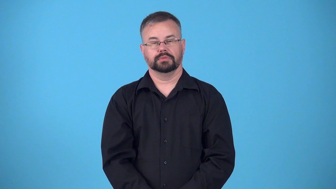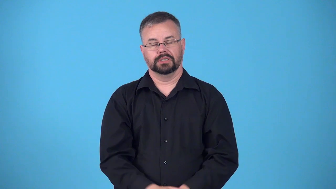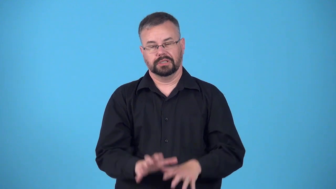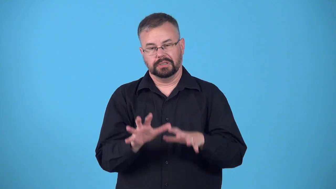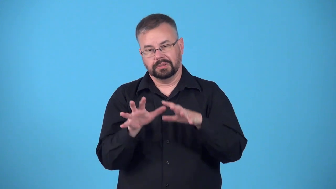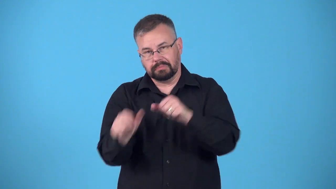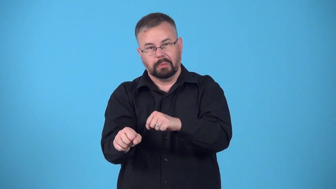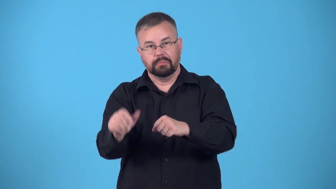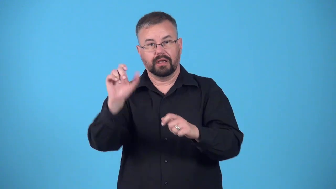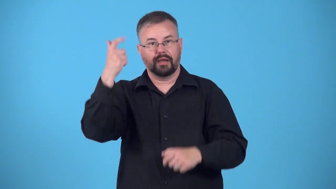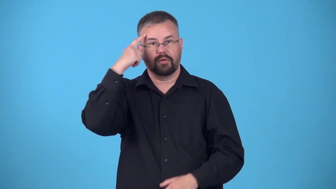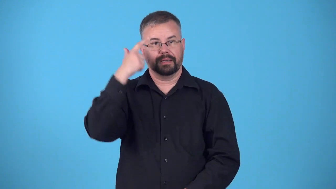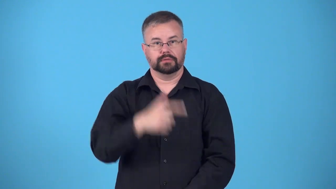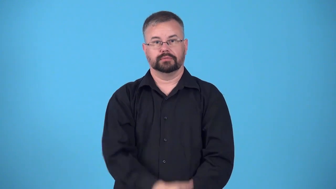take down the government